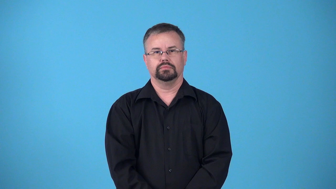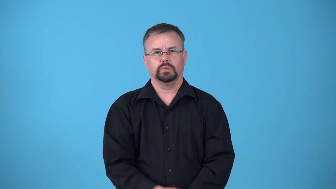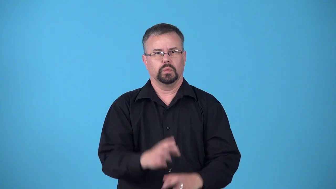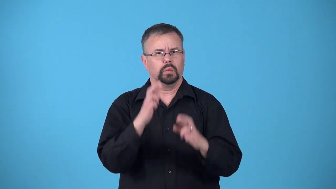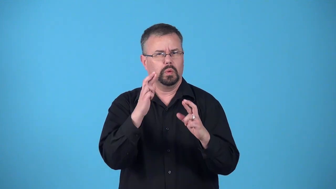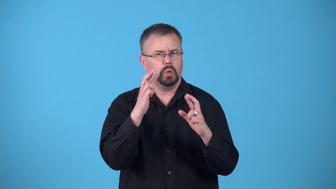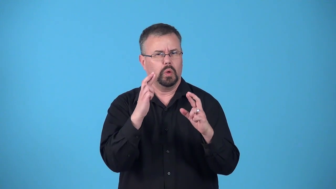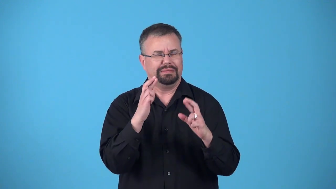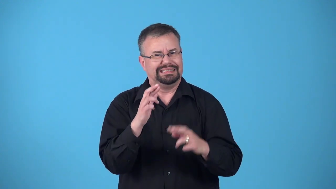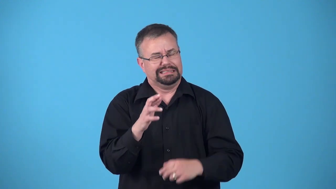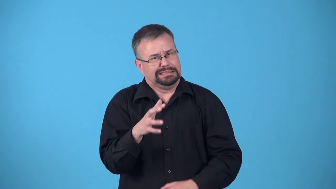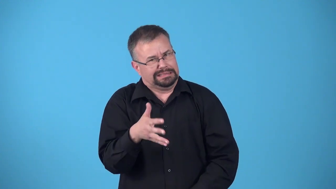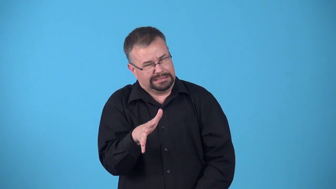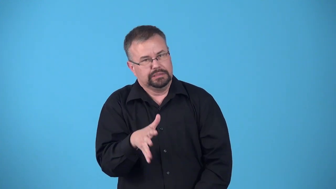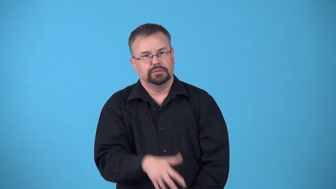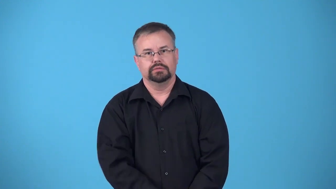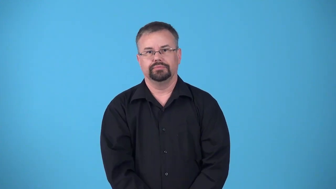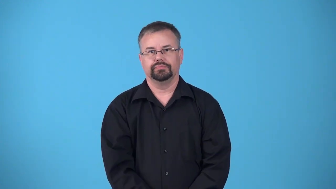hope against hope, hope in hell, no chance in hell